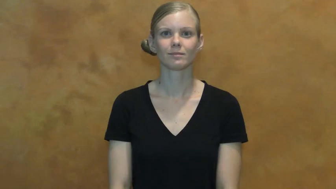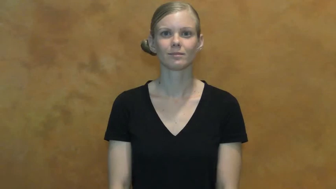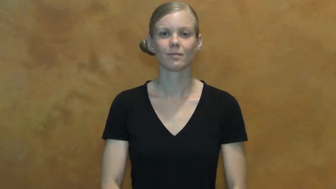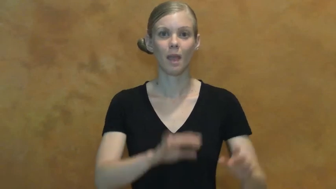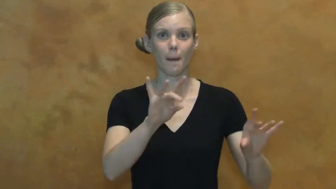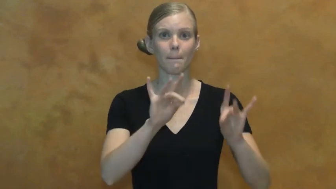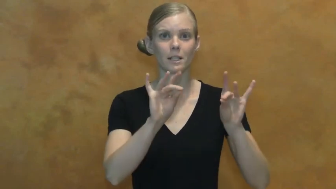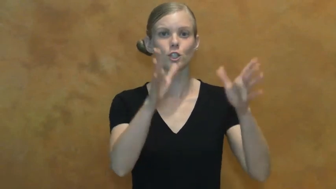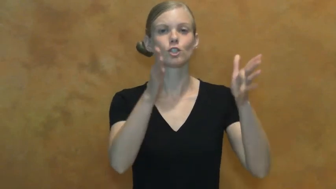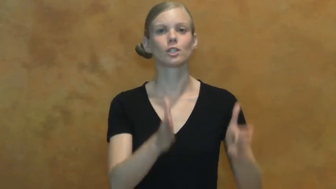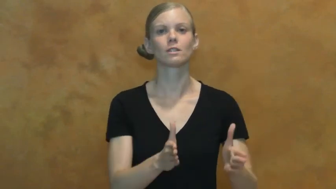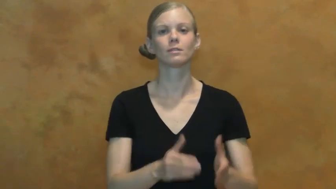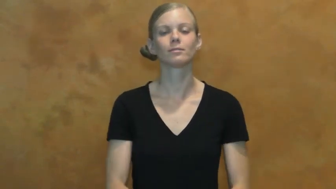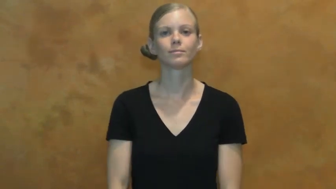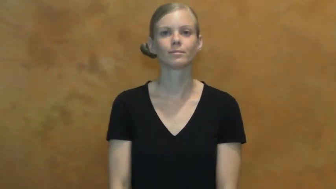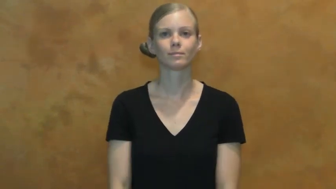magician